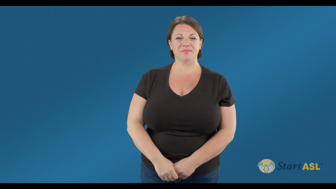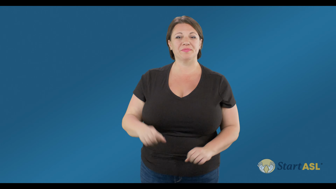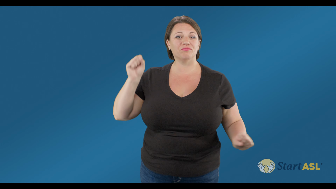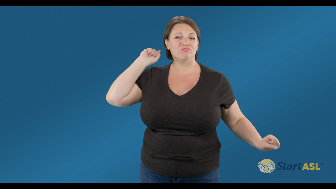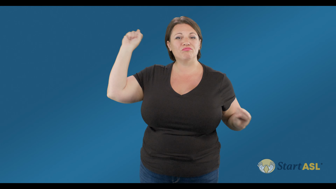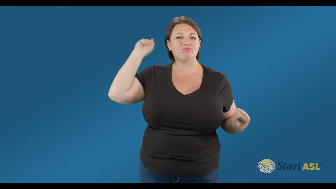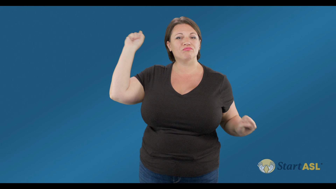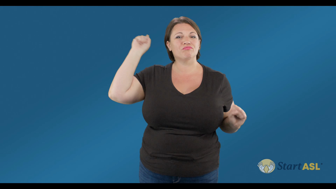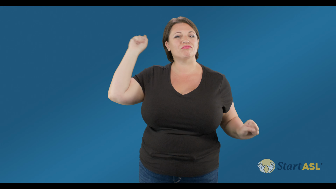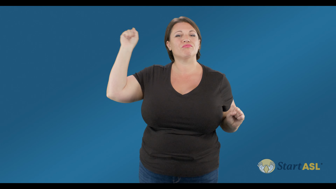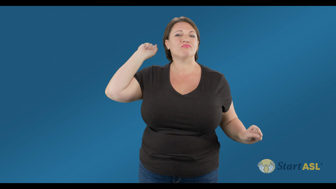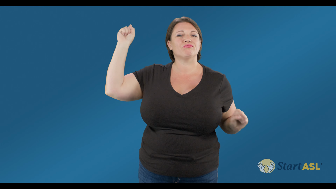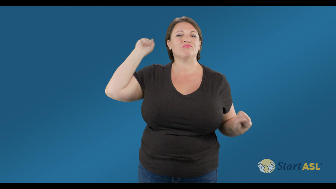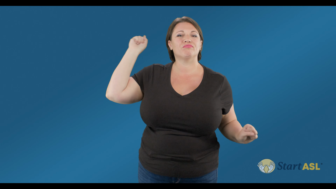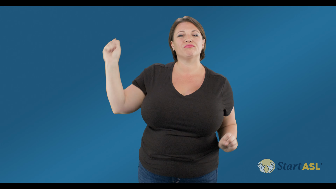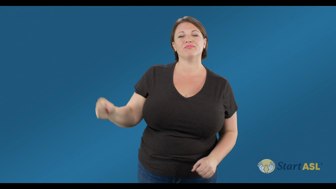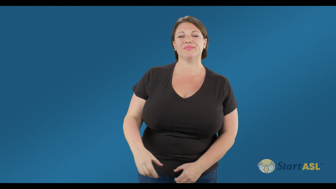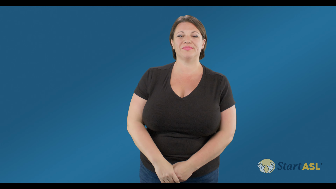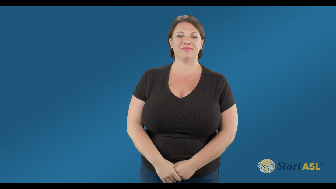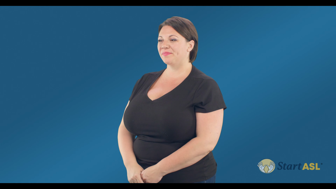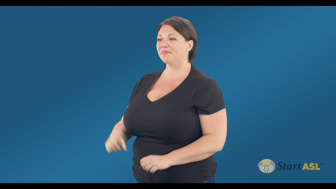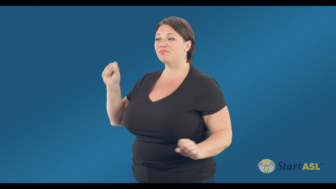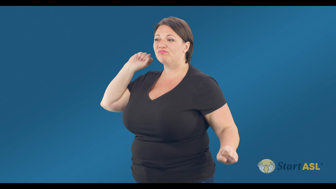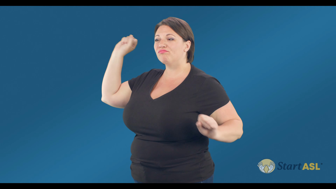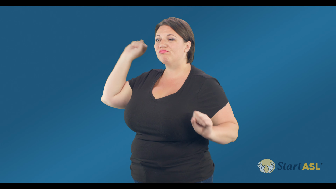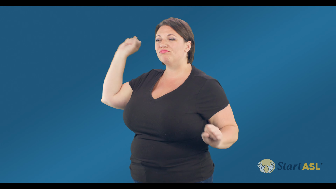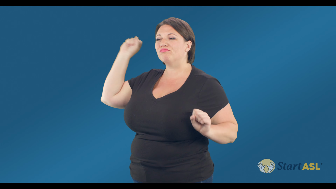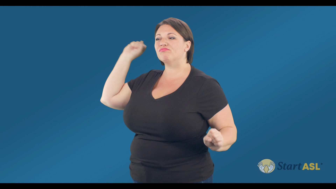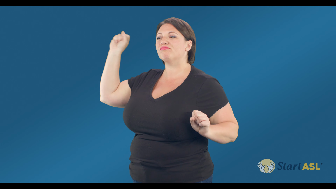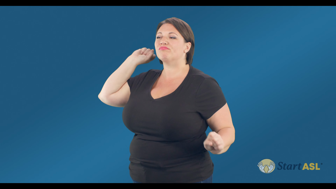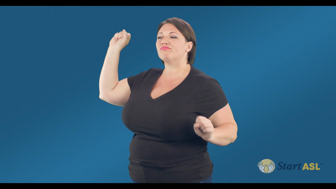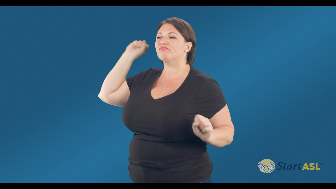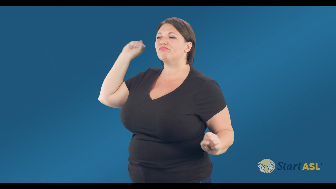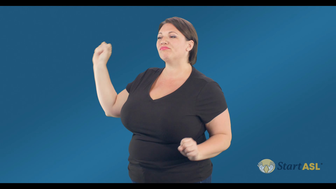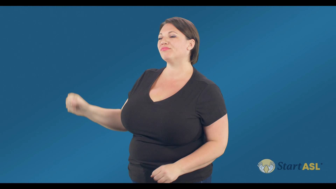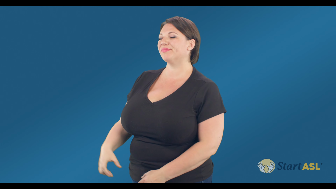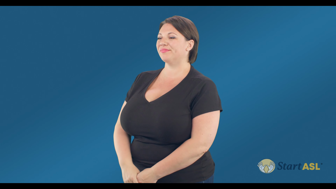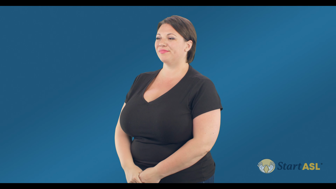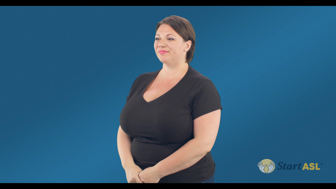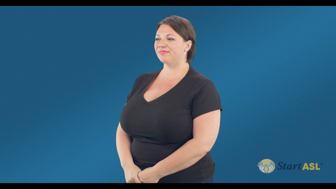towel